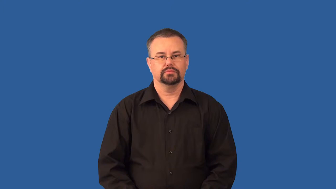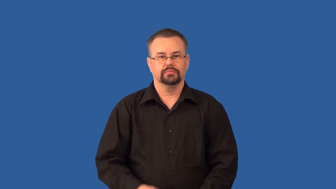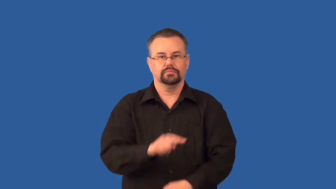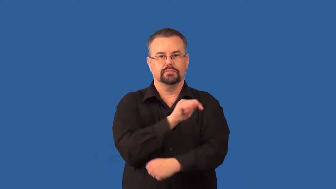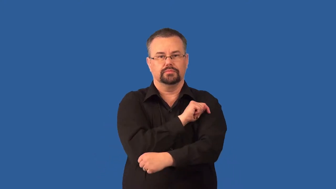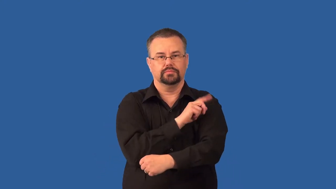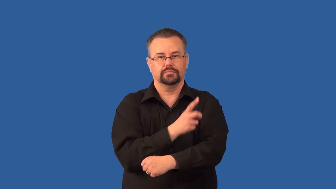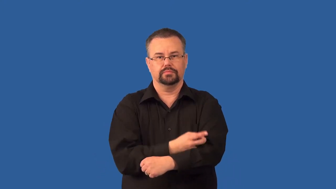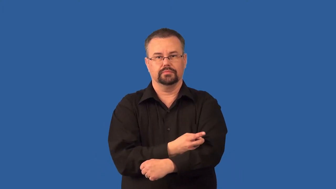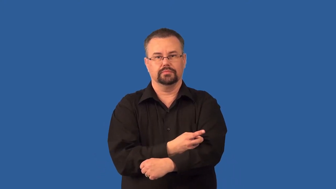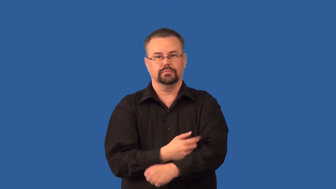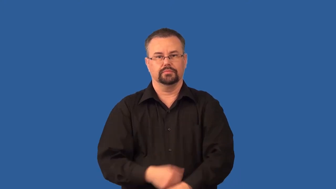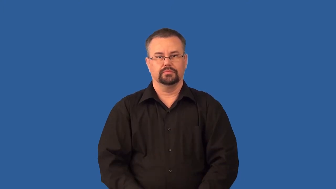thermodynamics